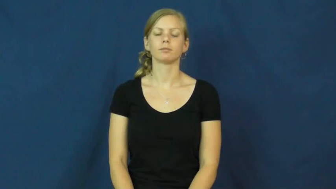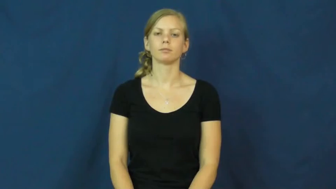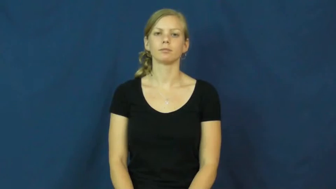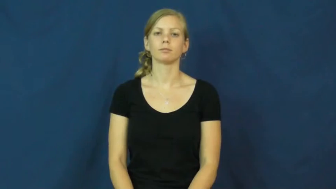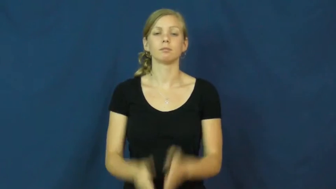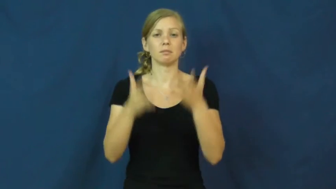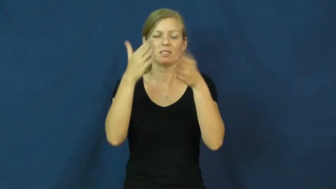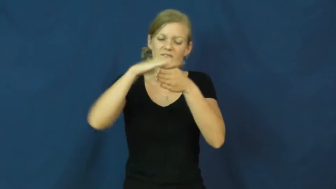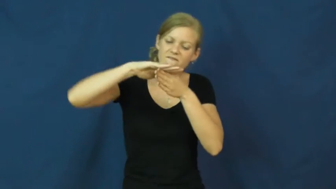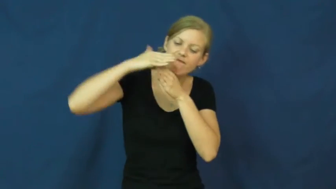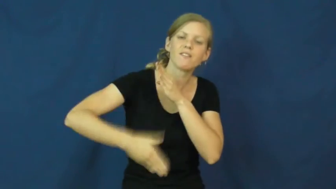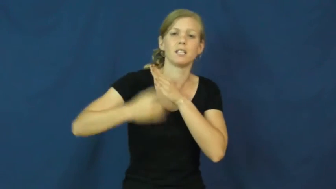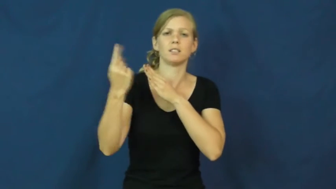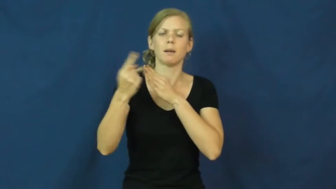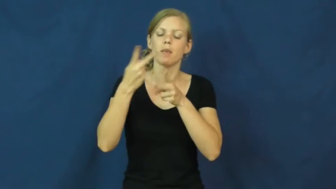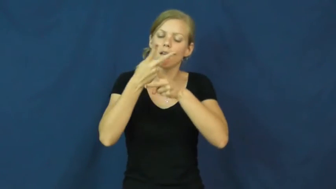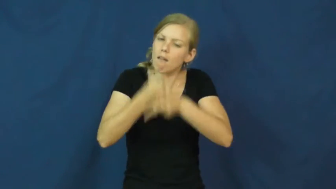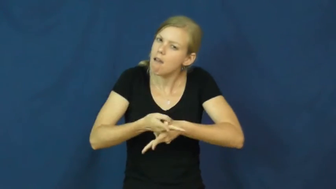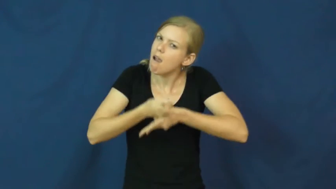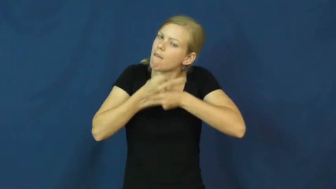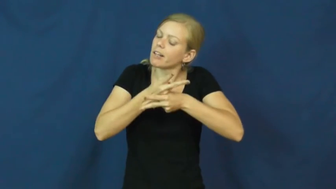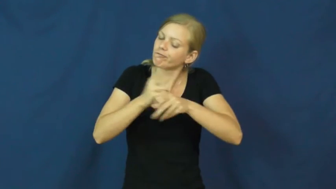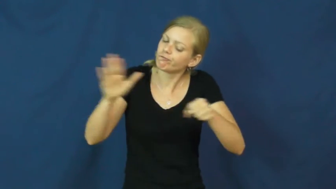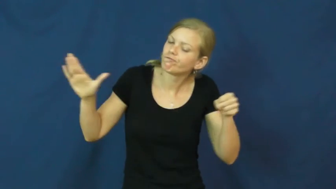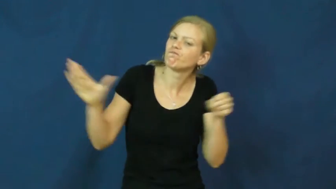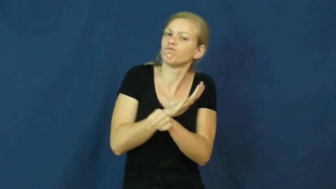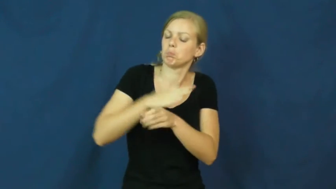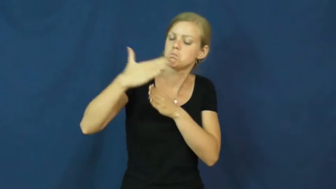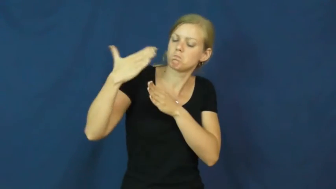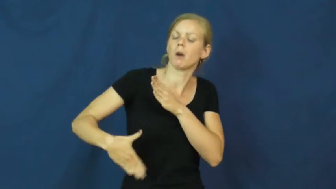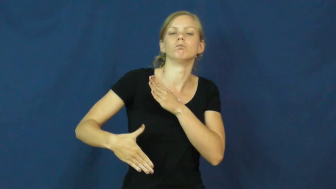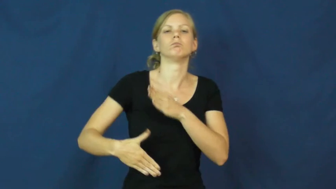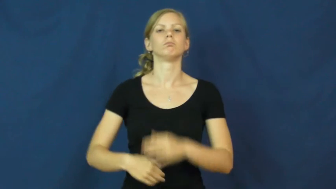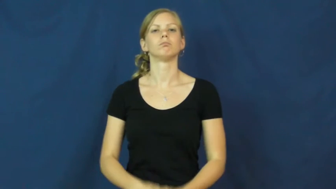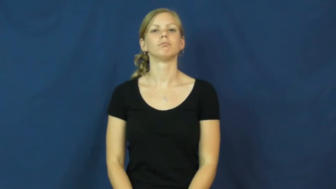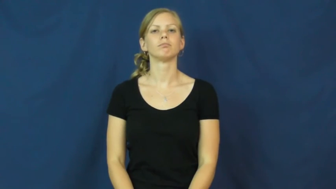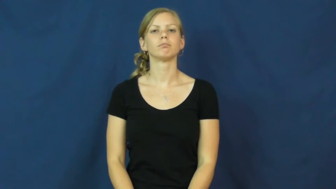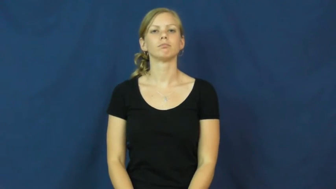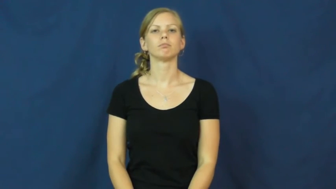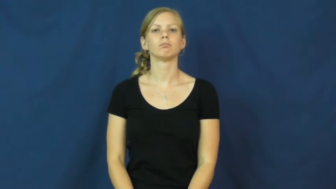dot all the i's and cross all the t's